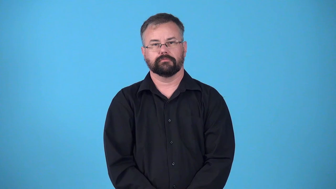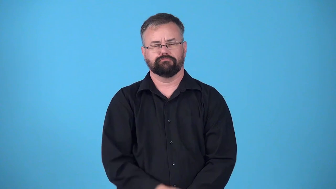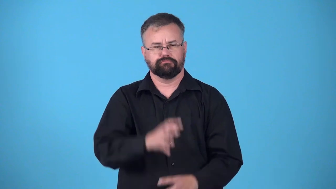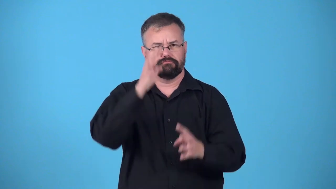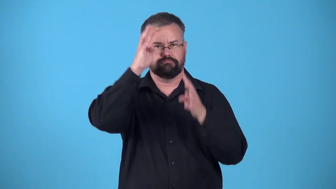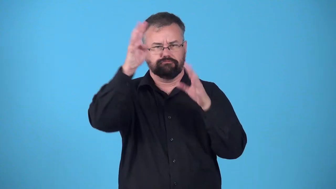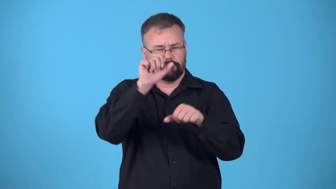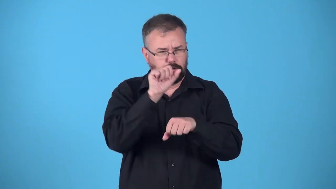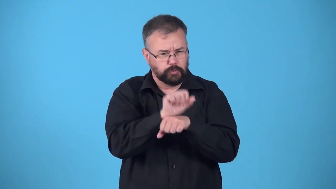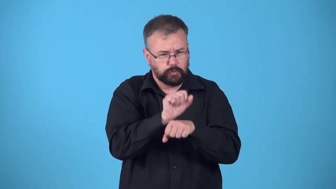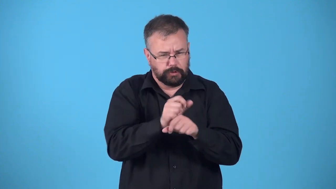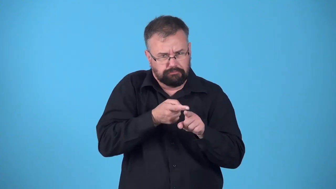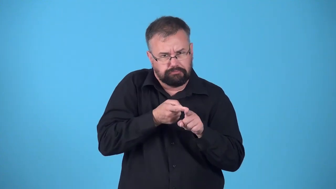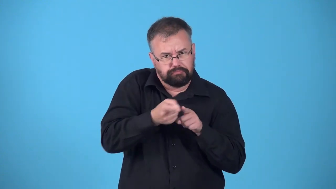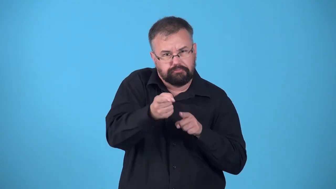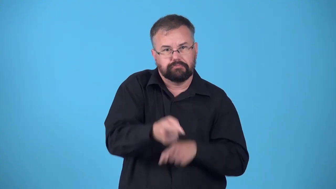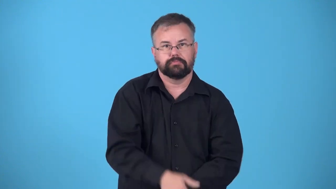carve out niche